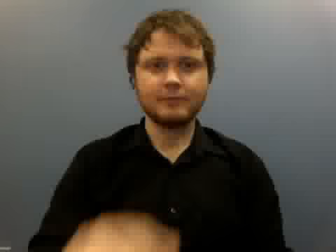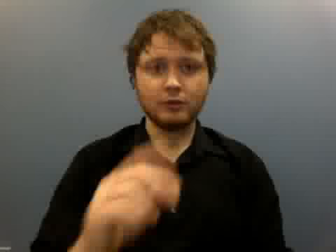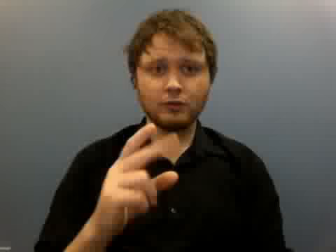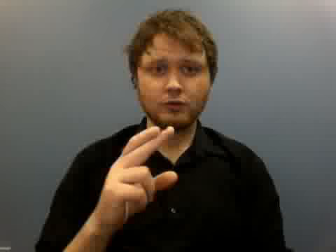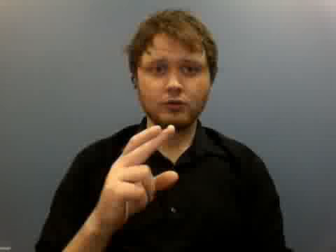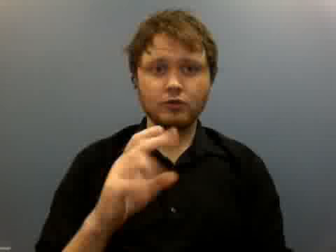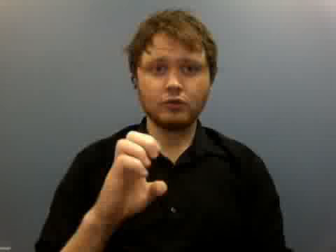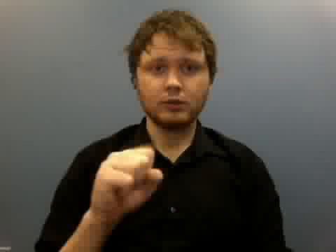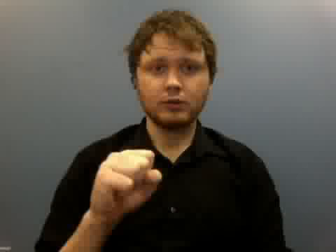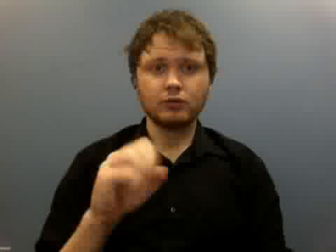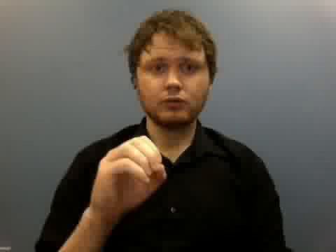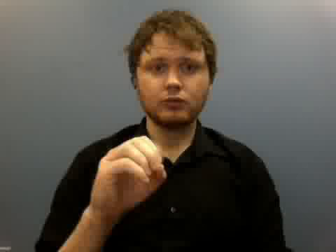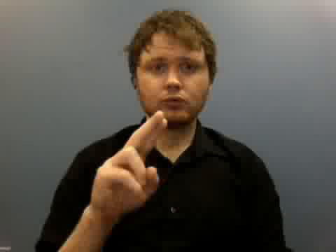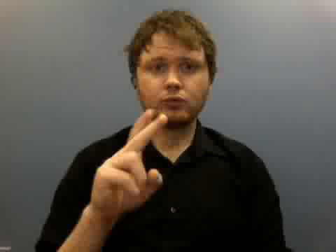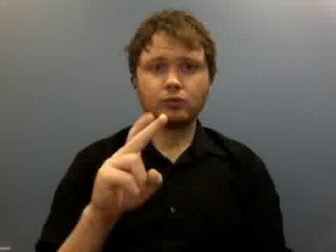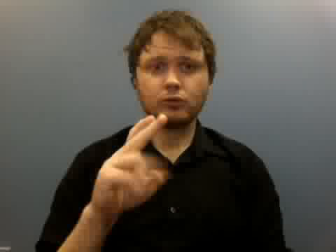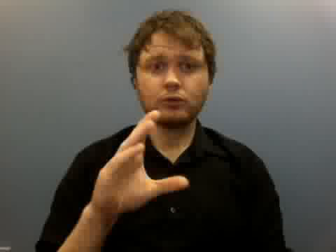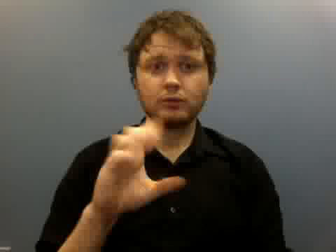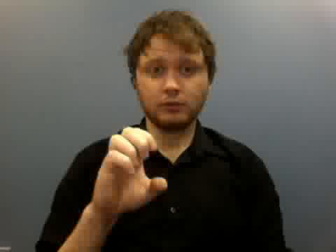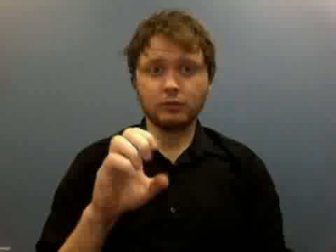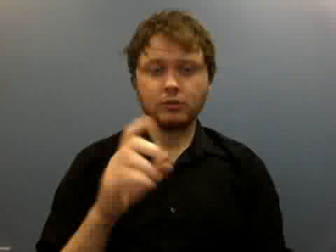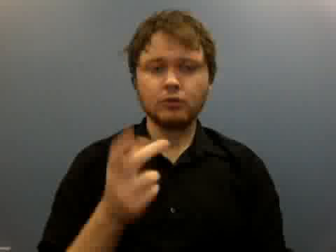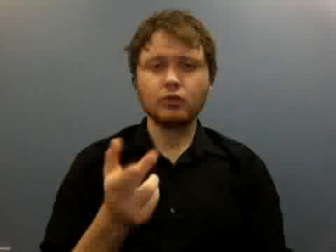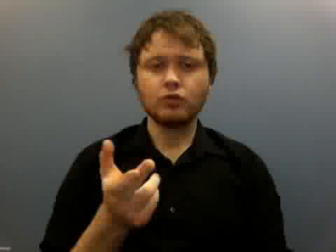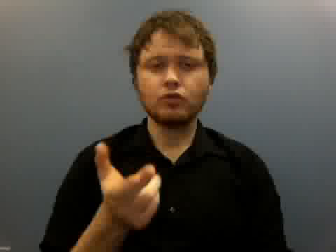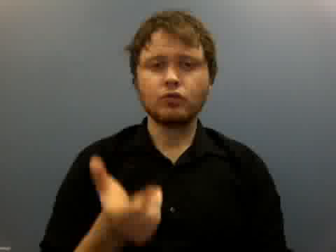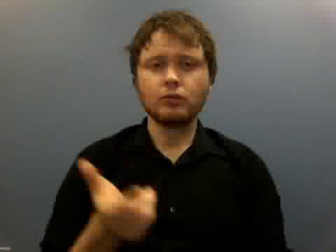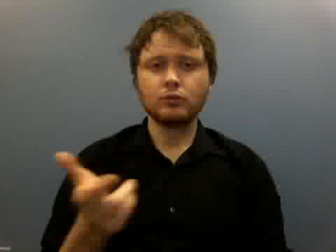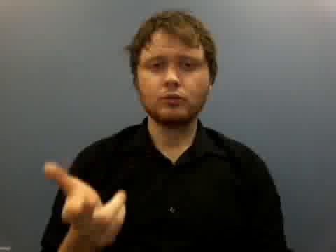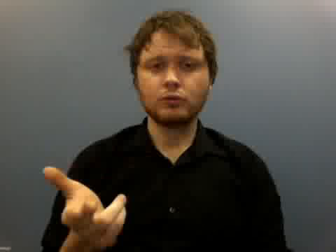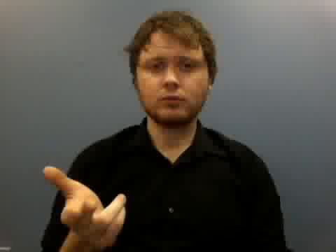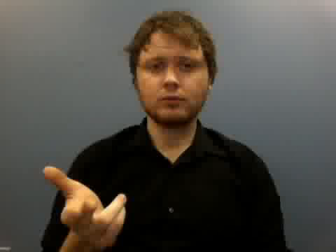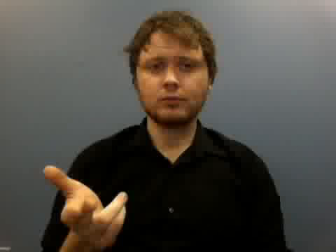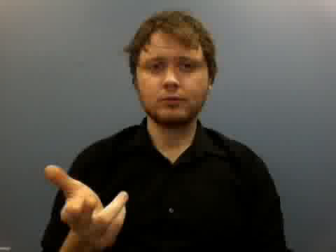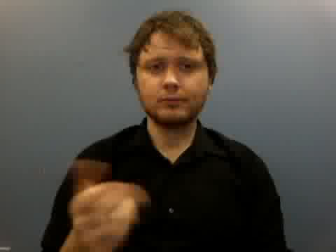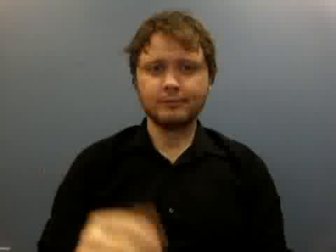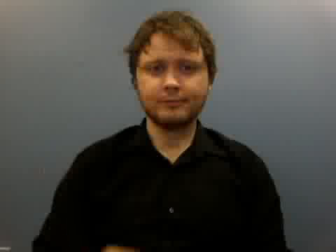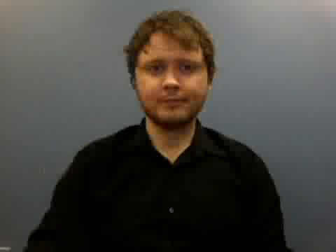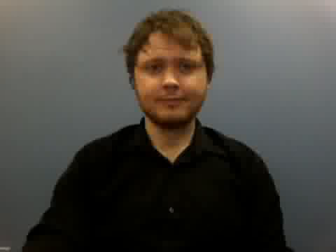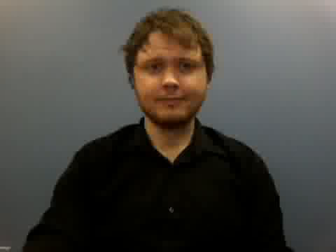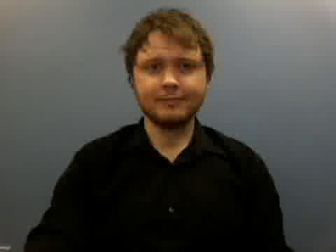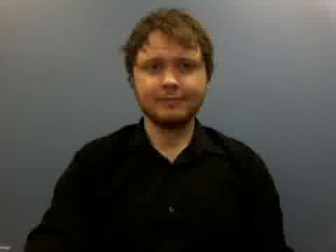Resource